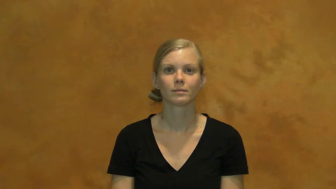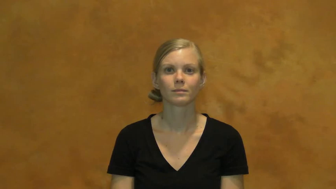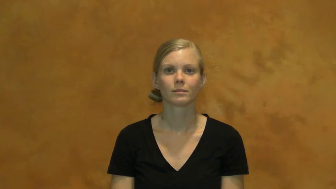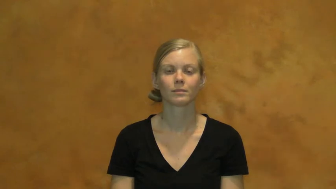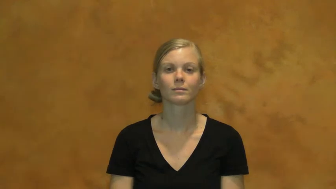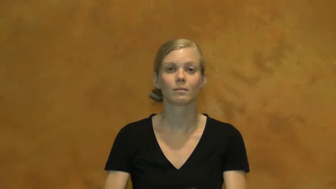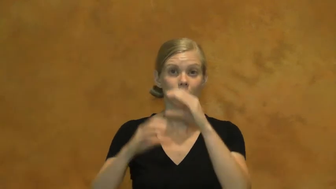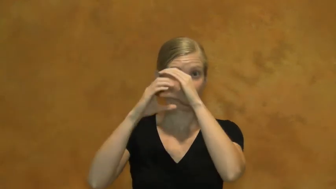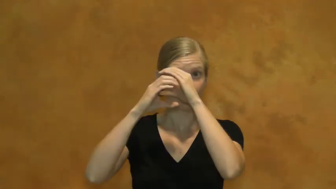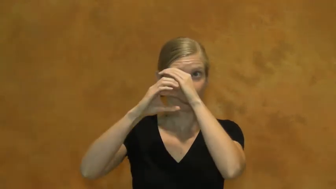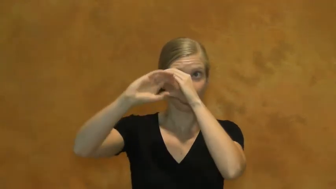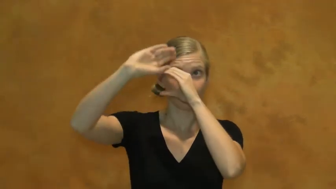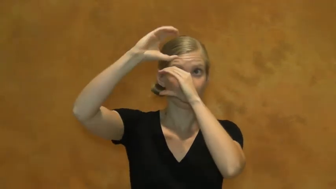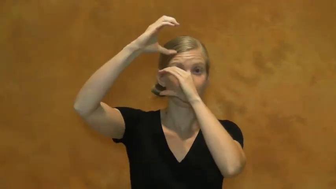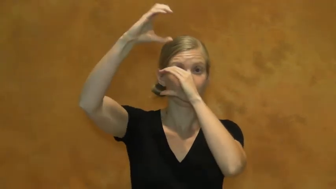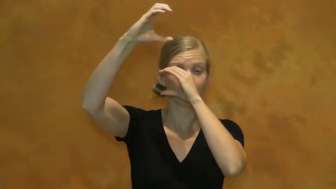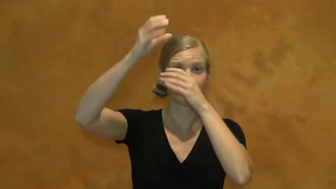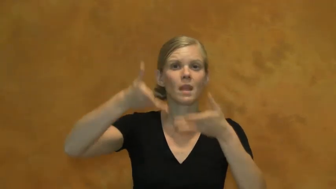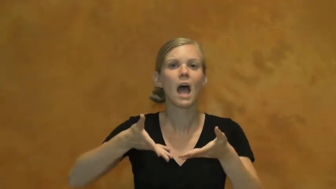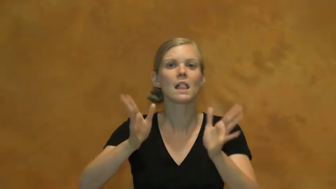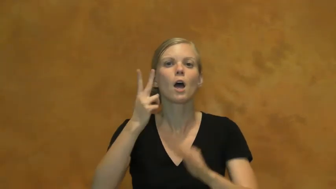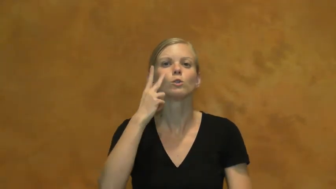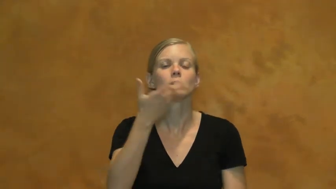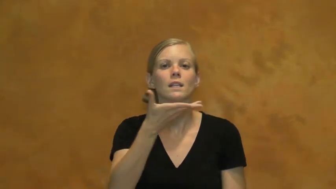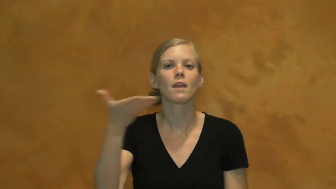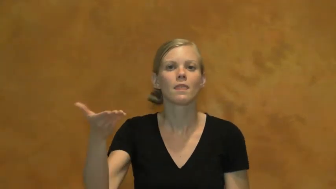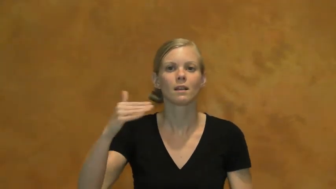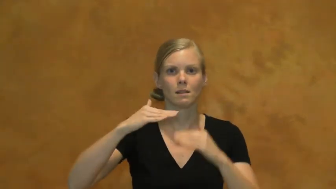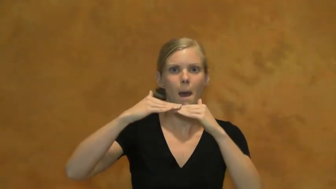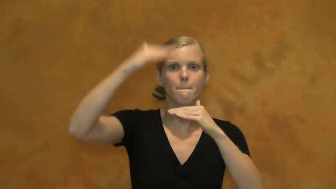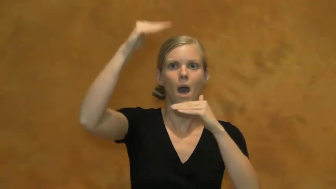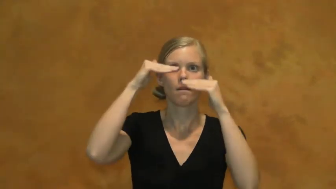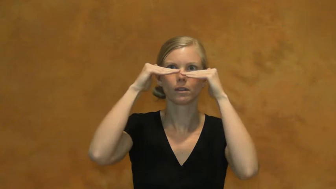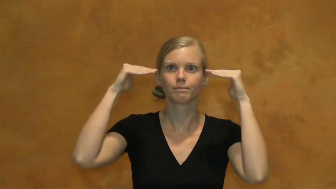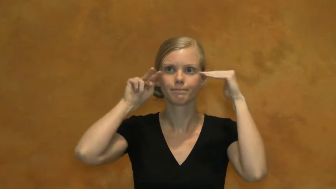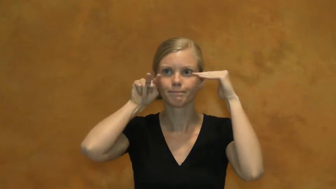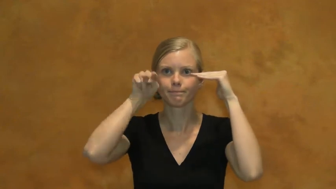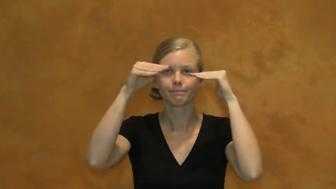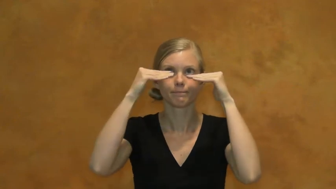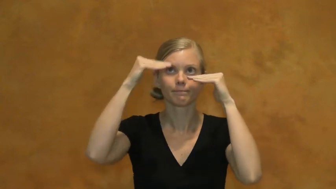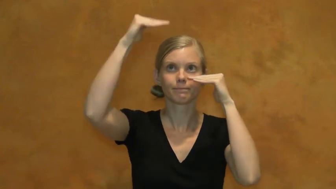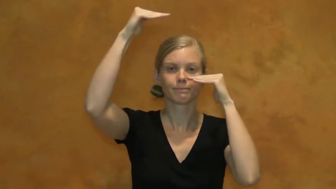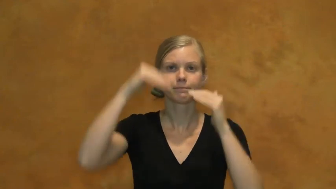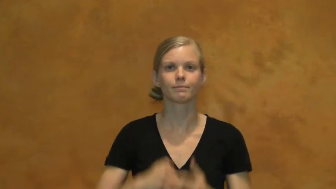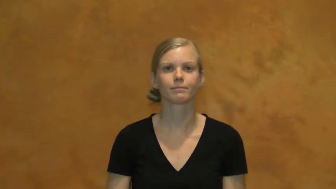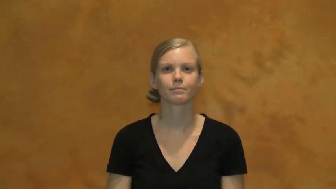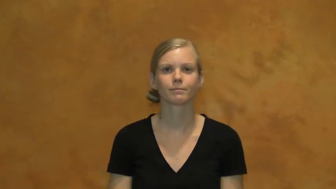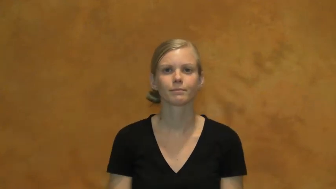periscope